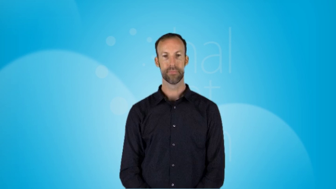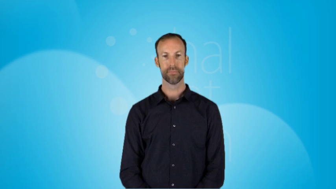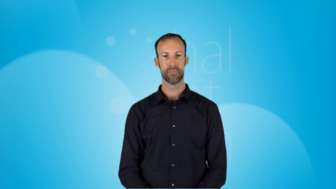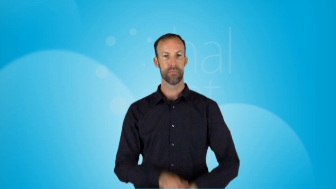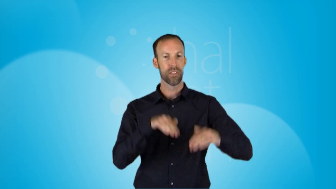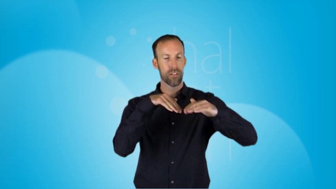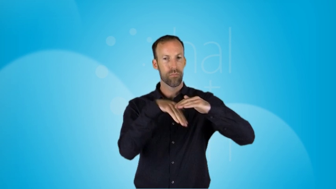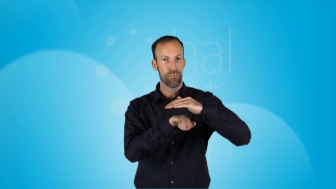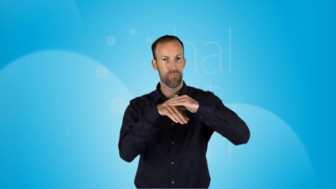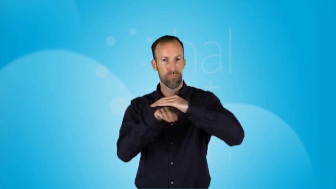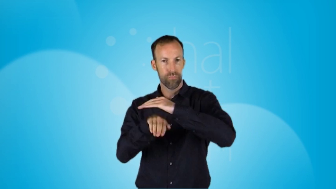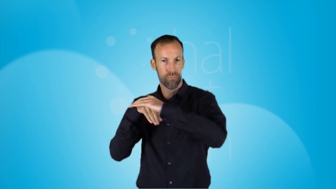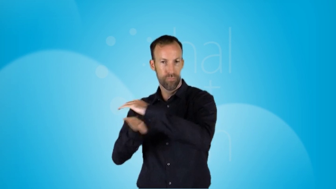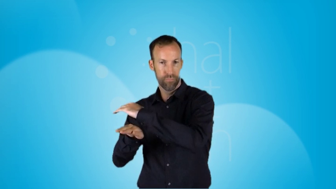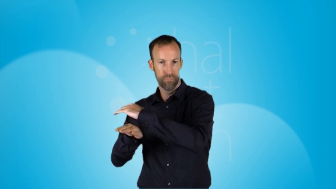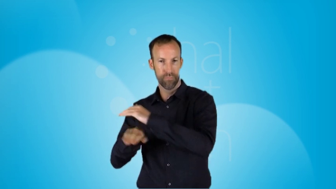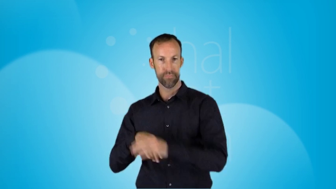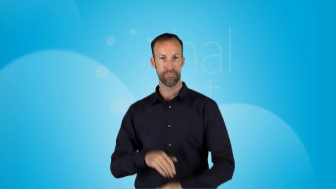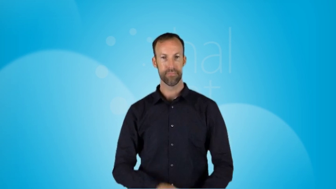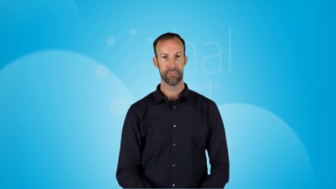accessible